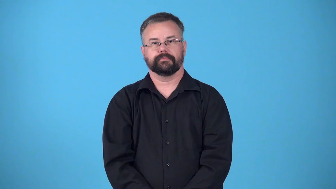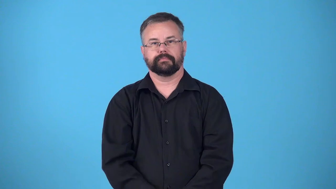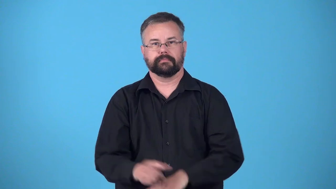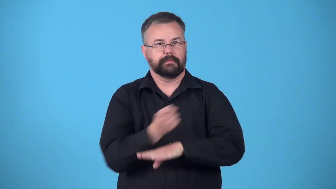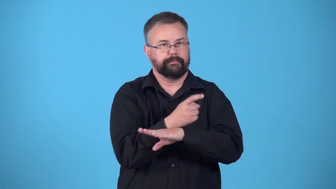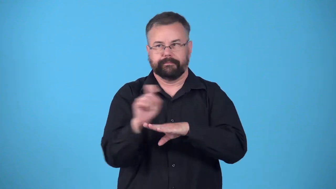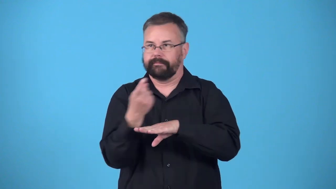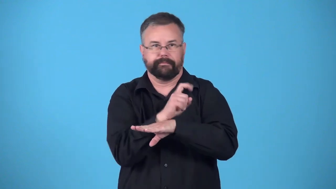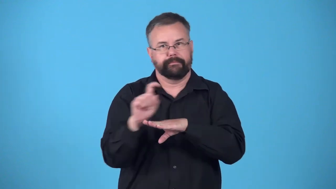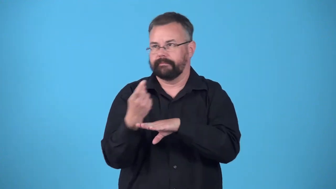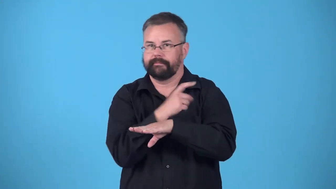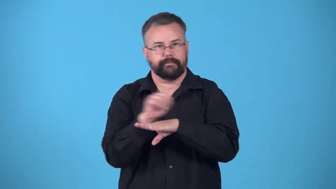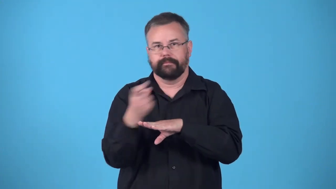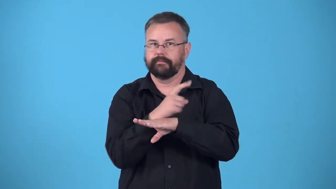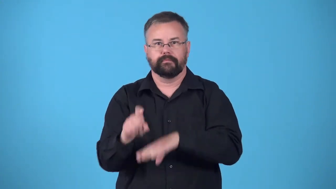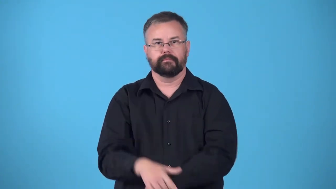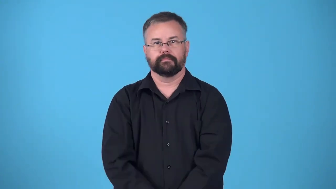buzz around,dart about